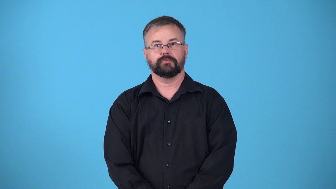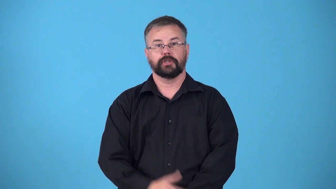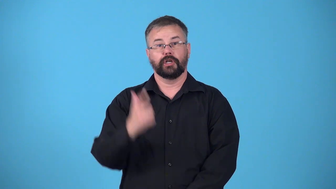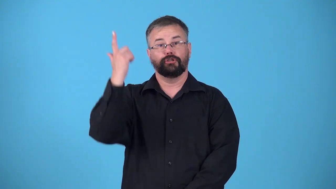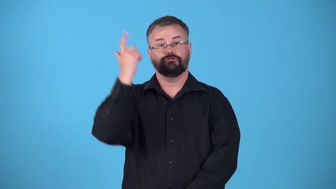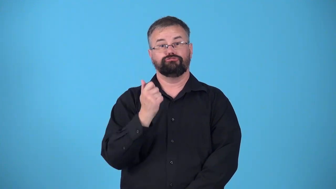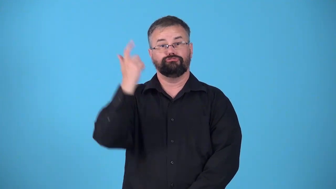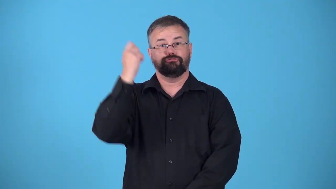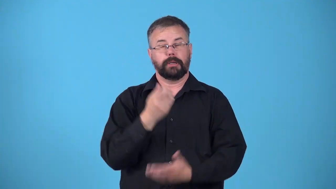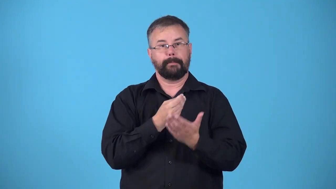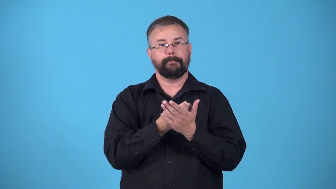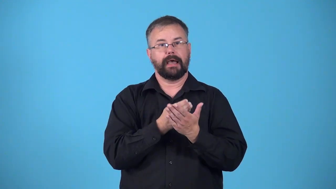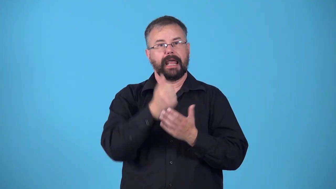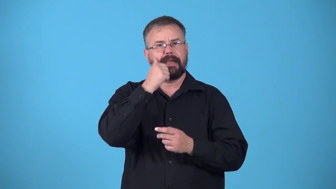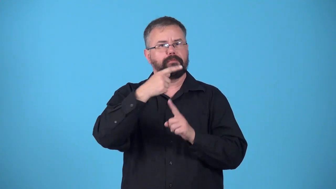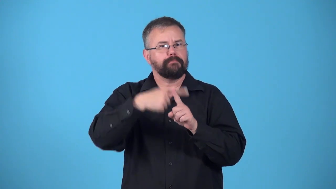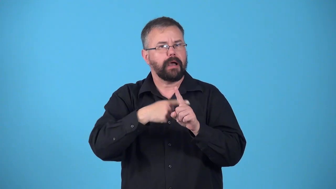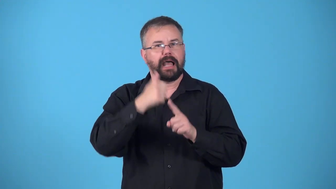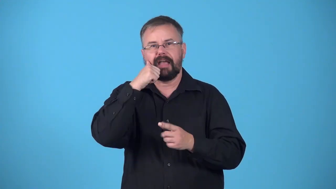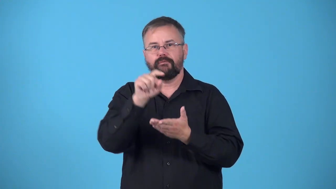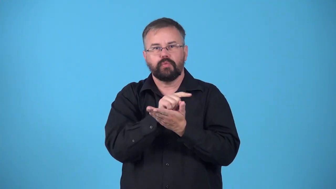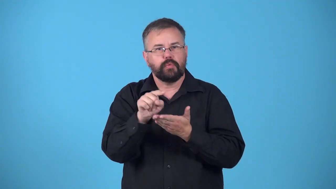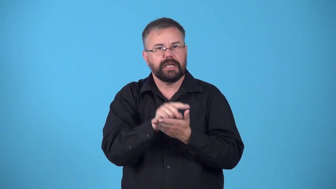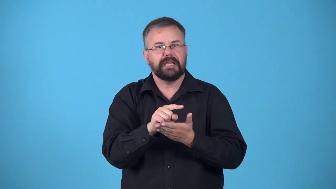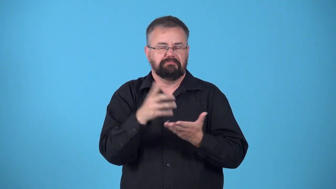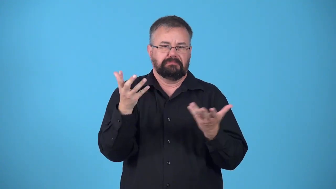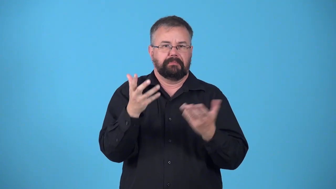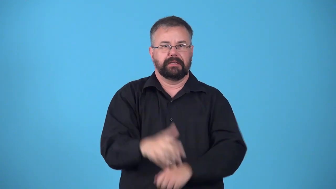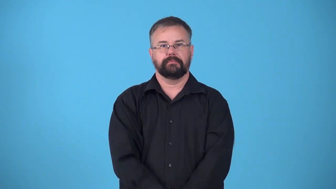draw